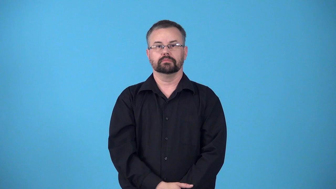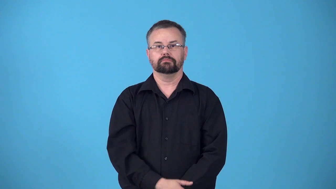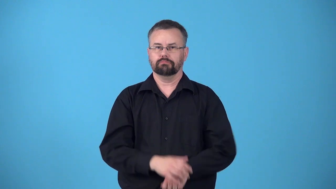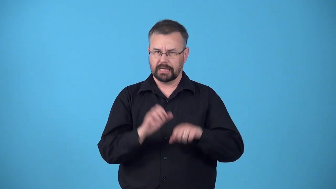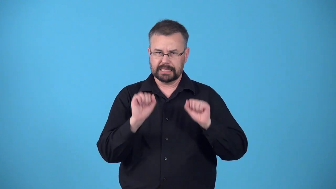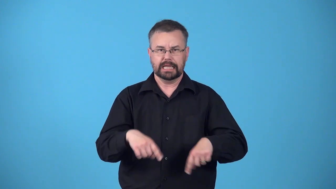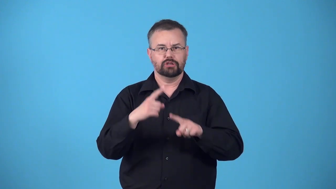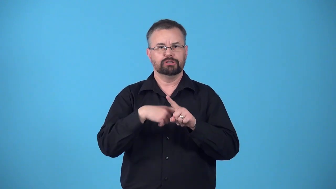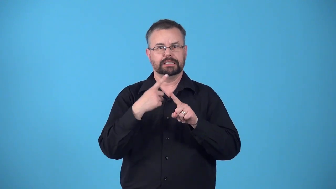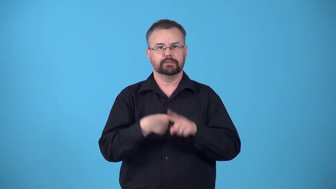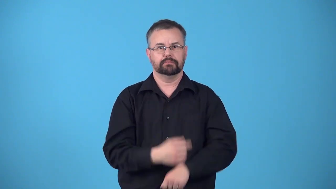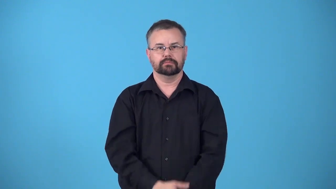rentable